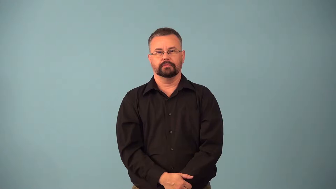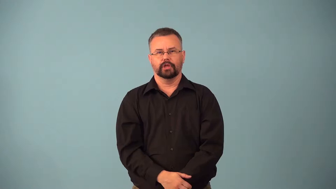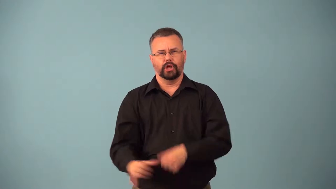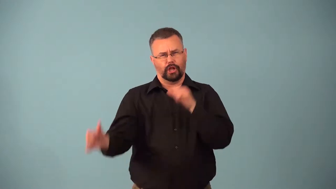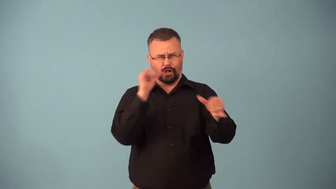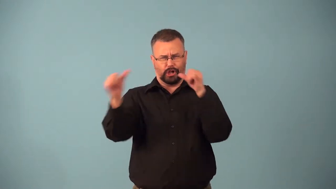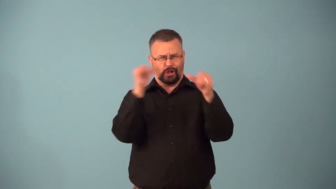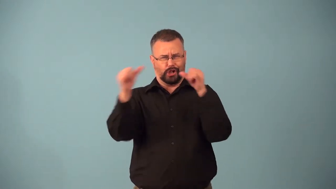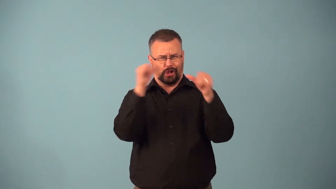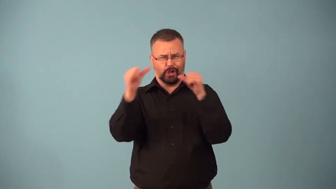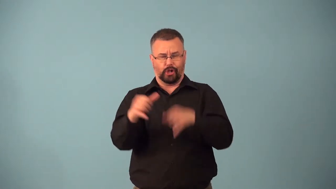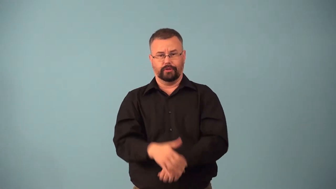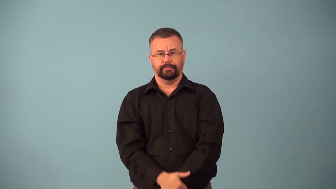bender